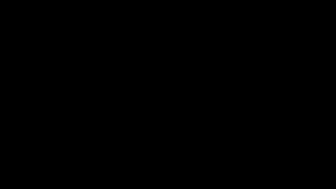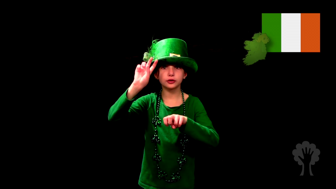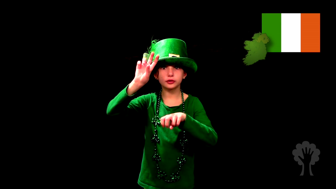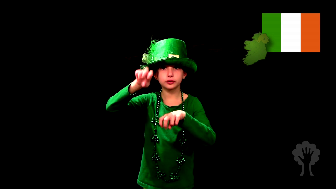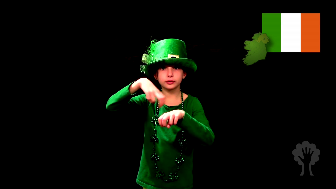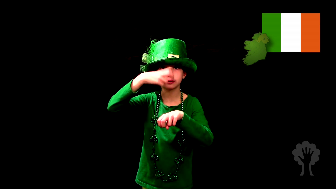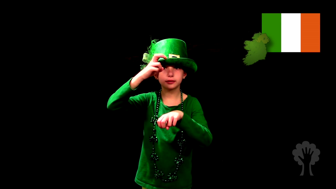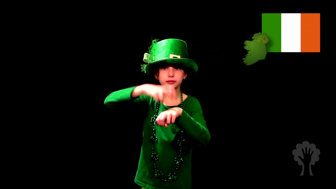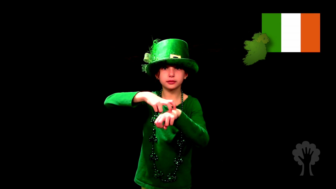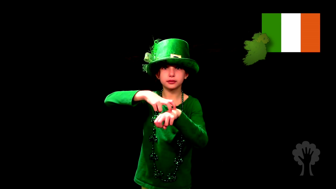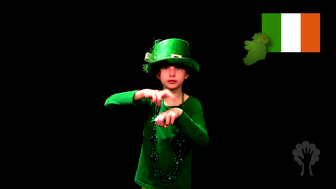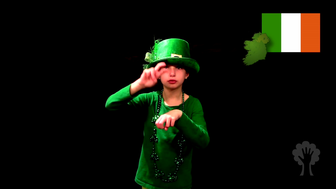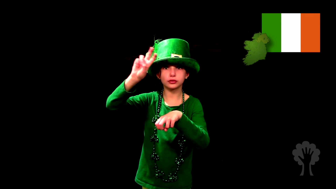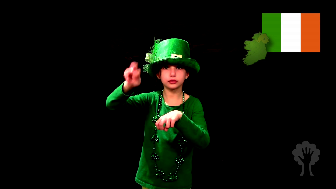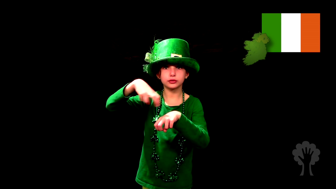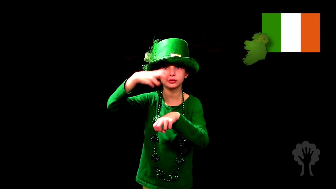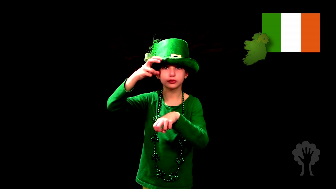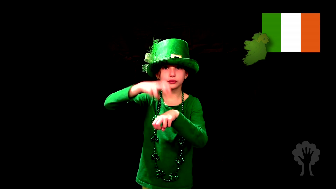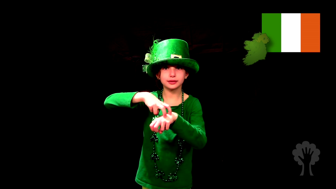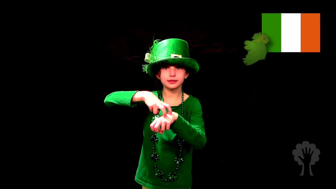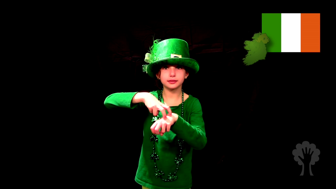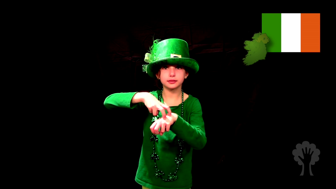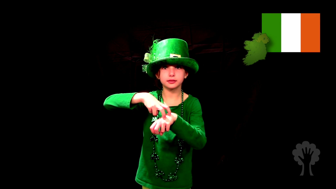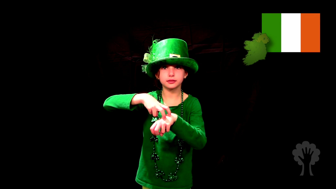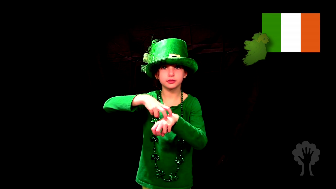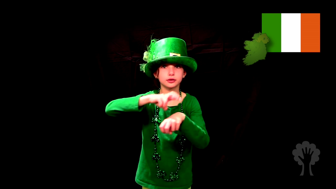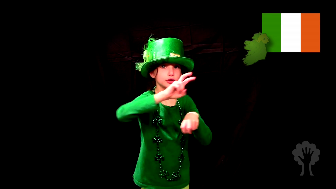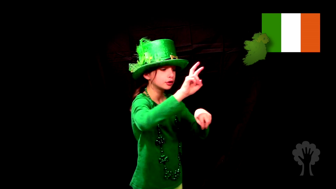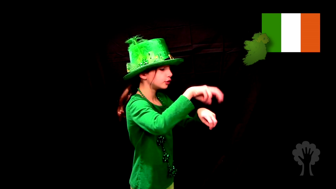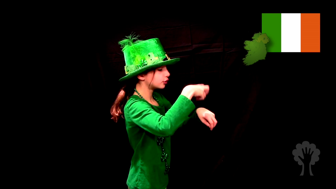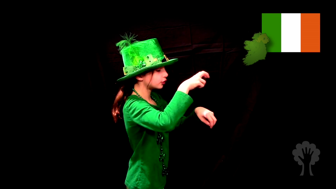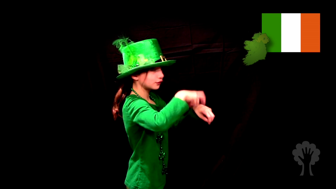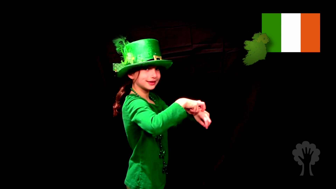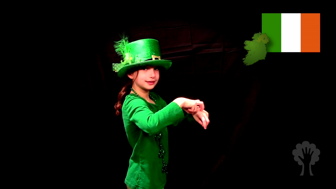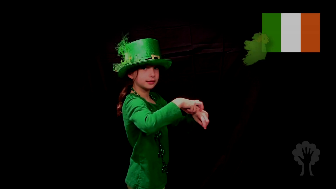IRELAND